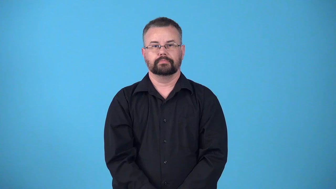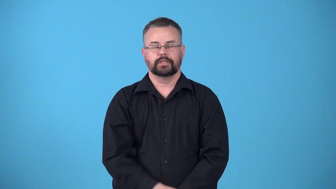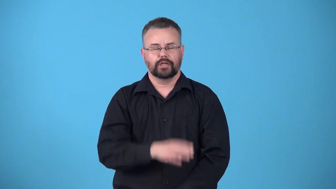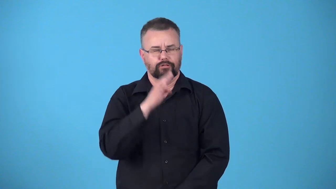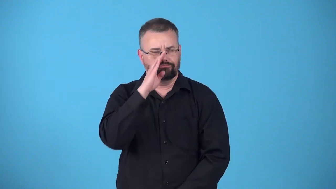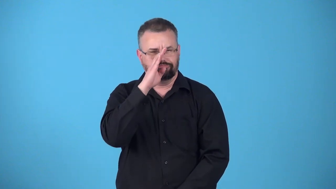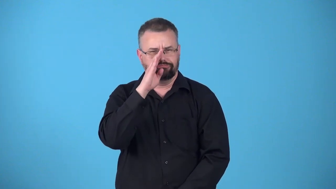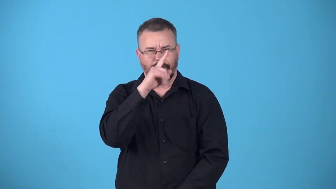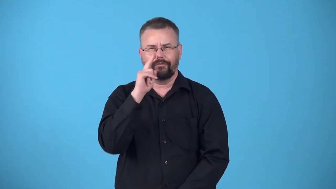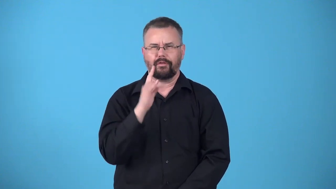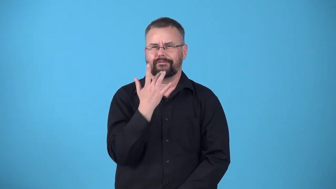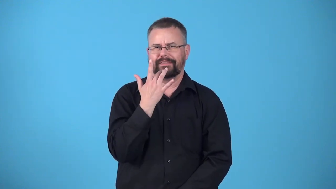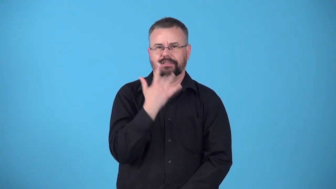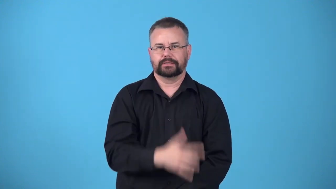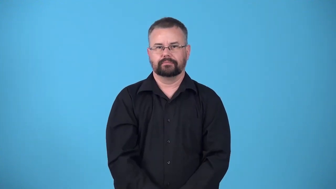brownnose